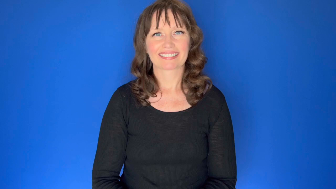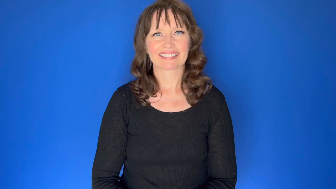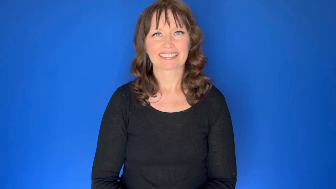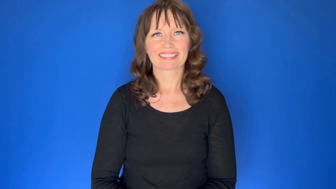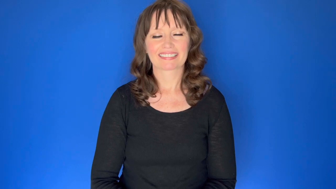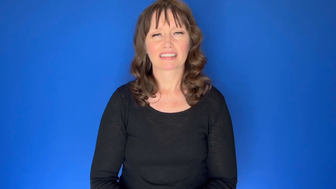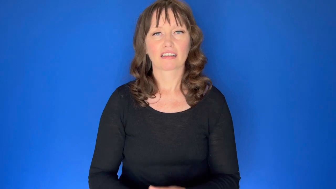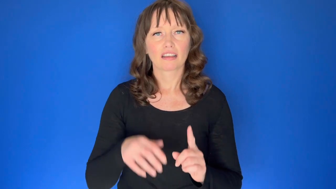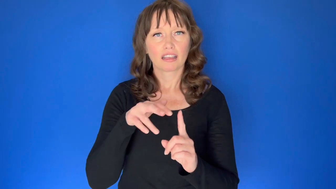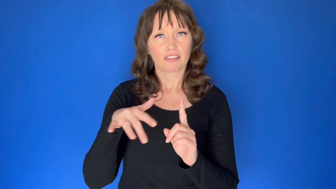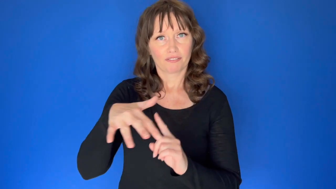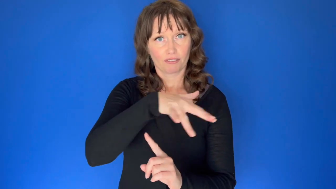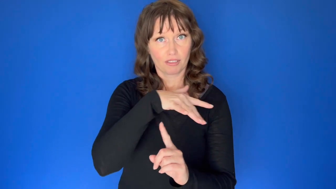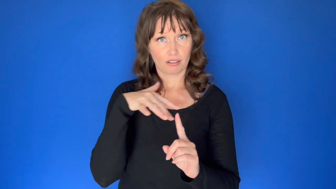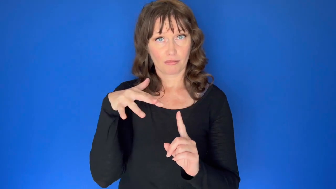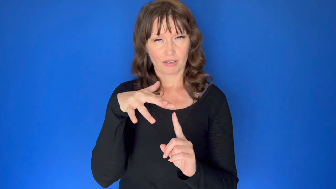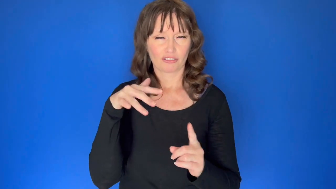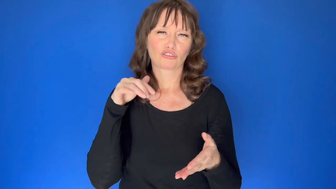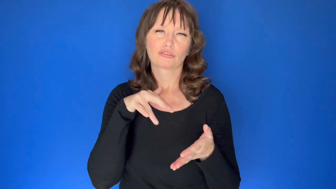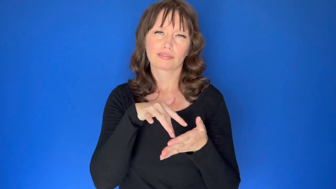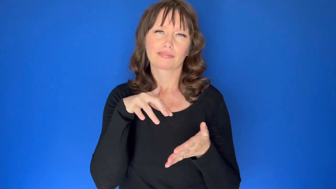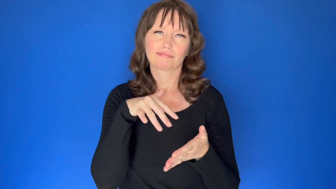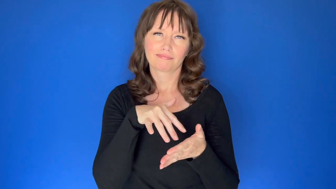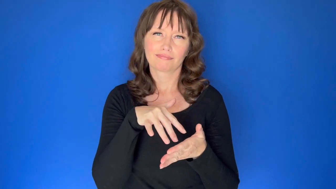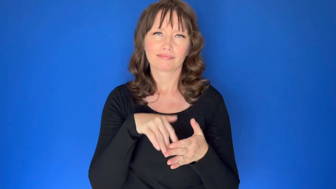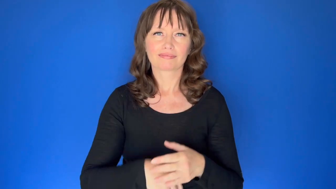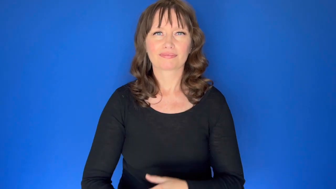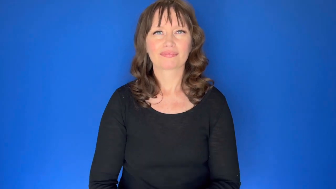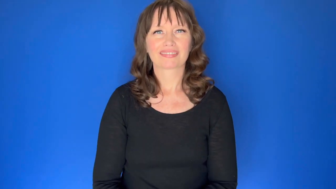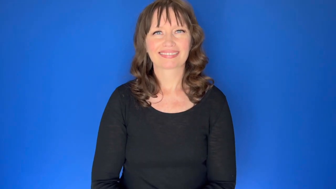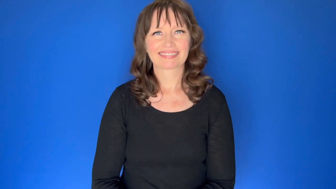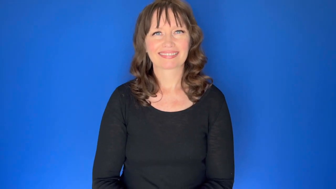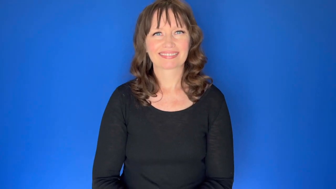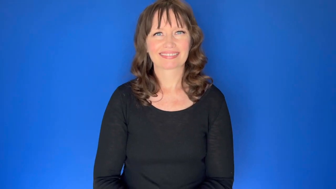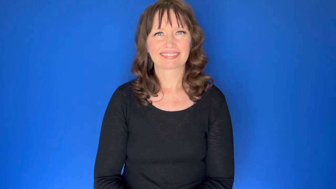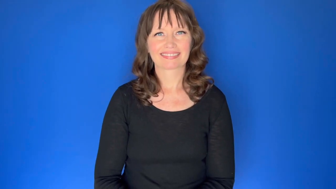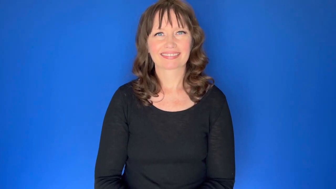environmental studies